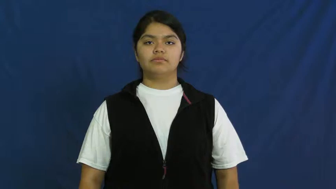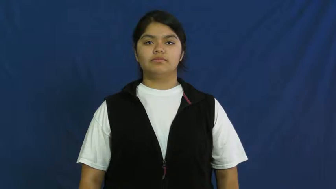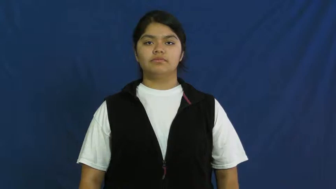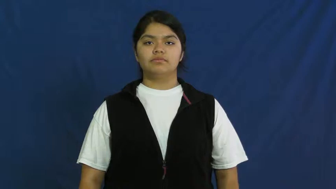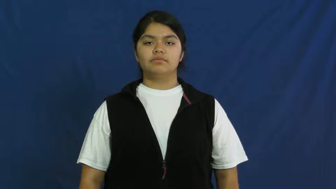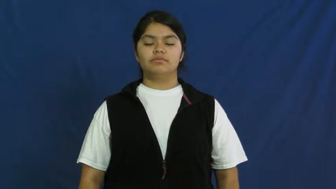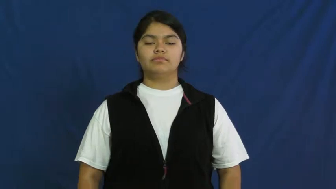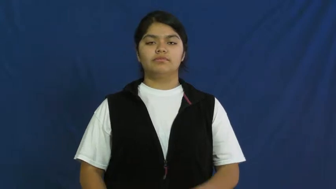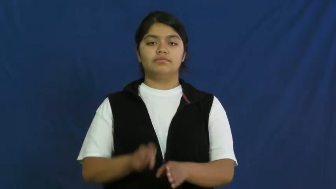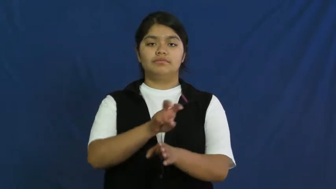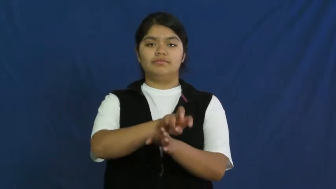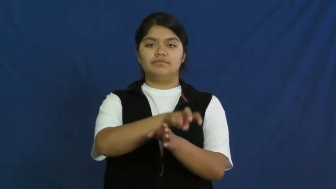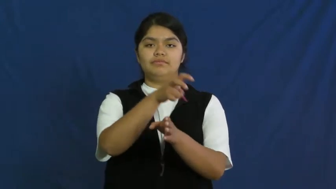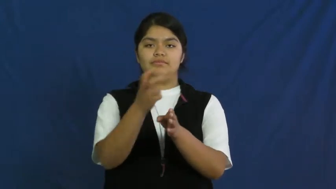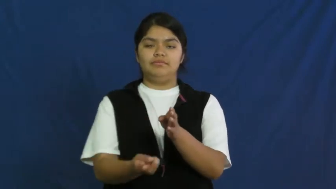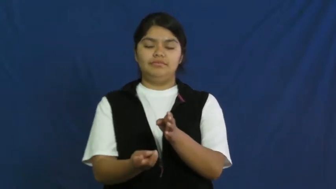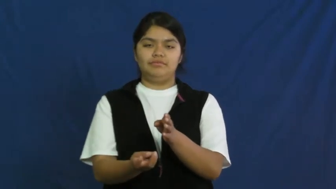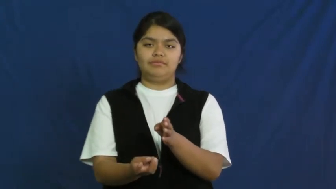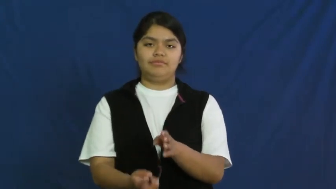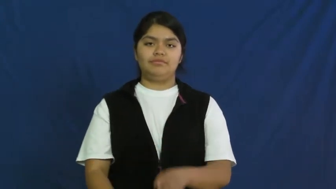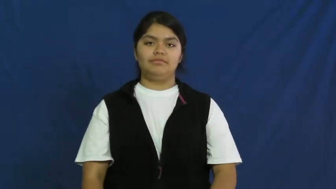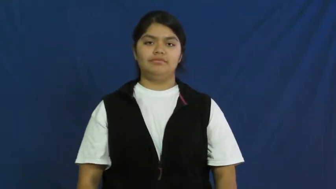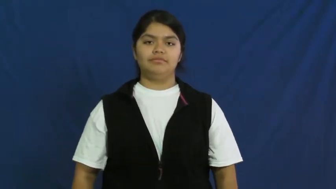immerse,wholehearted